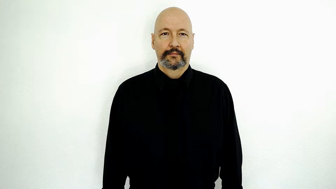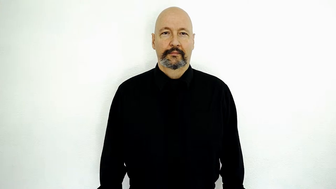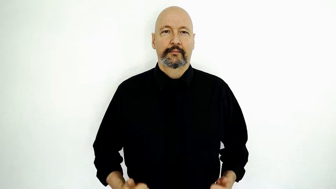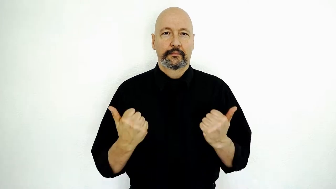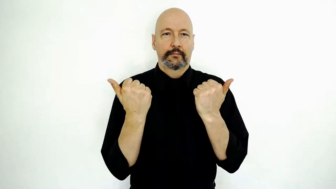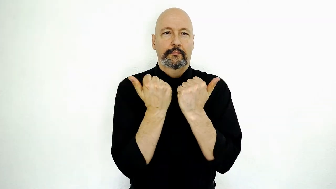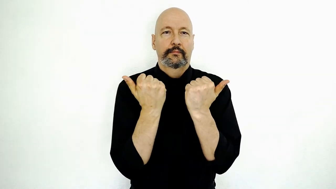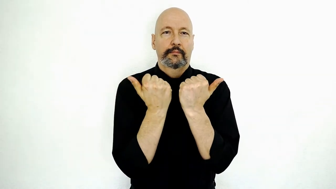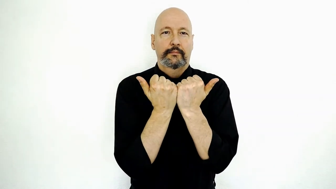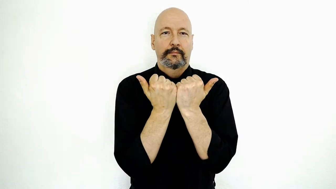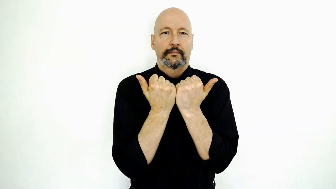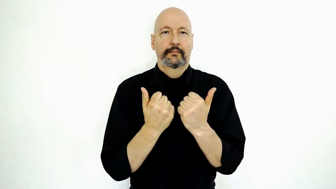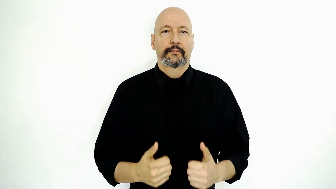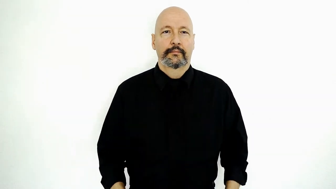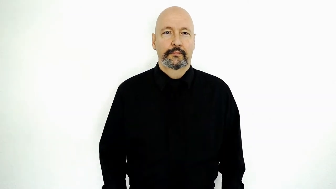AUTOBODY